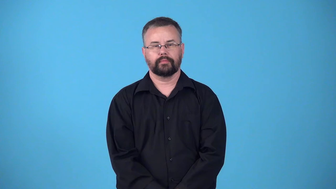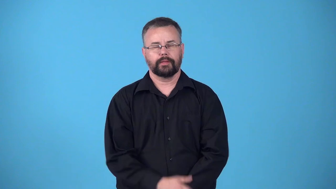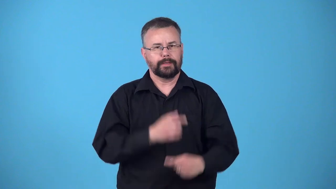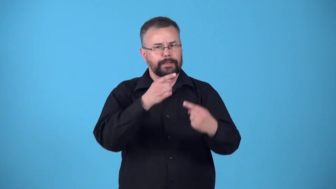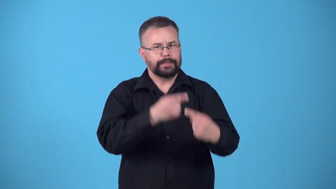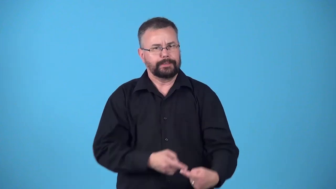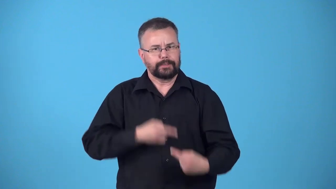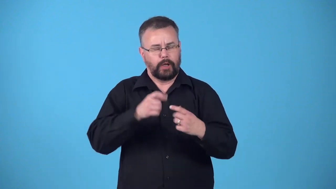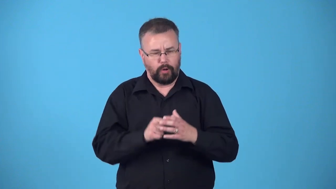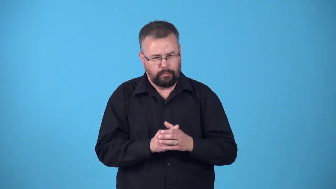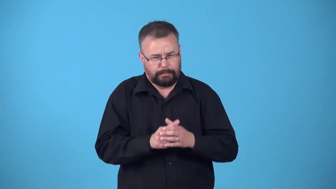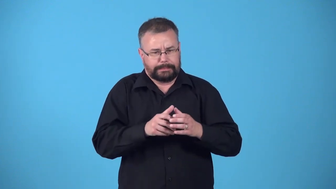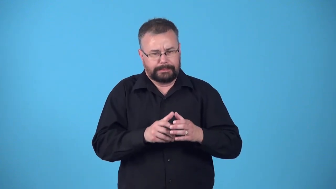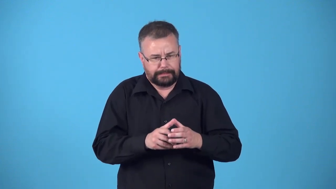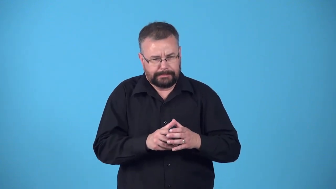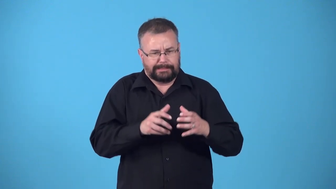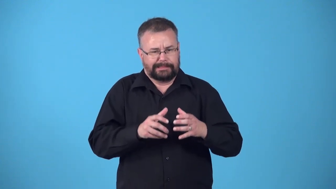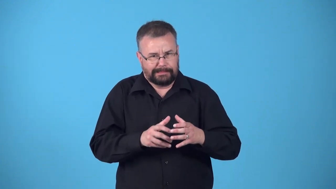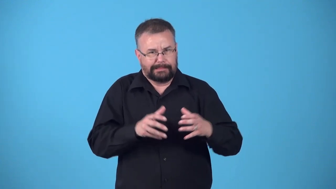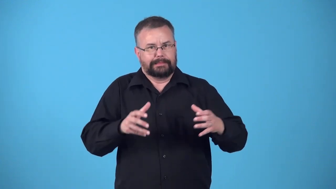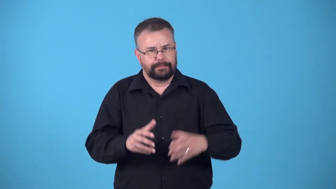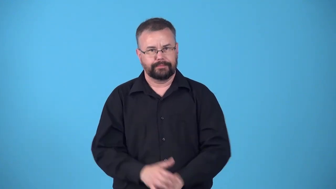growing pains